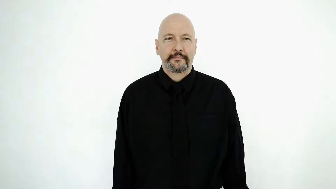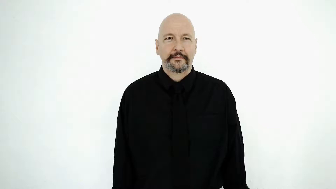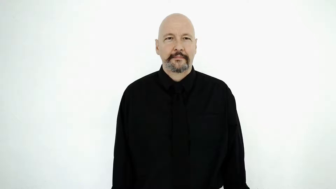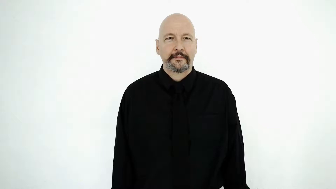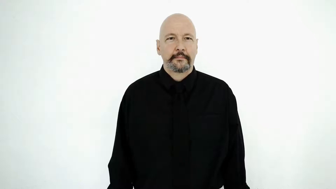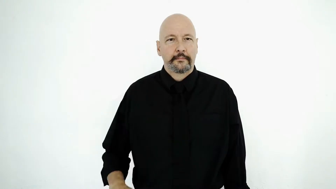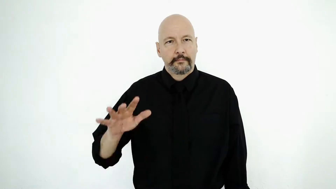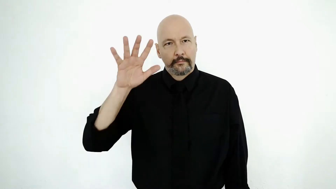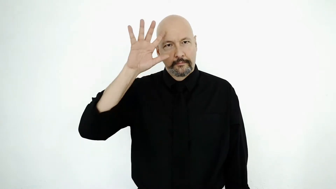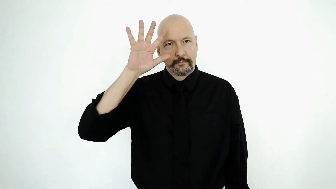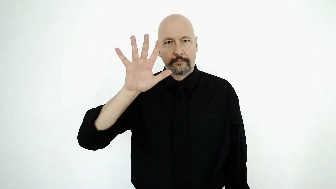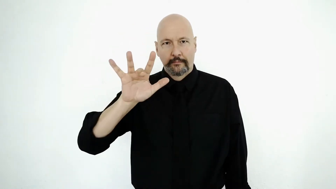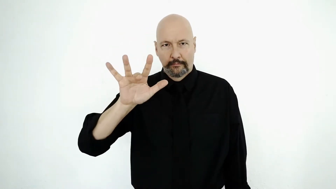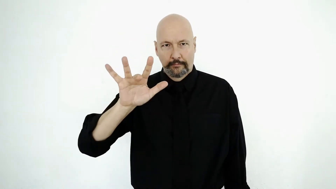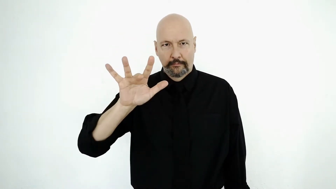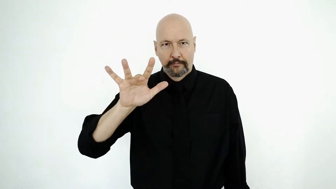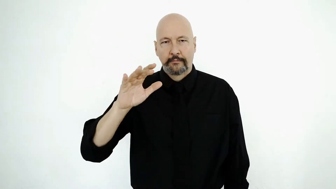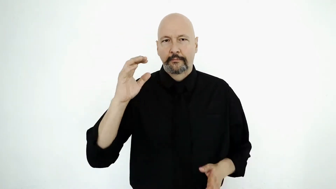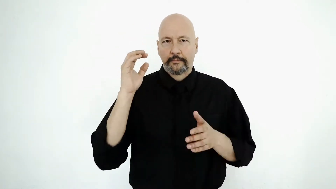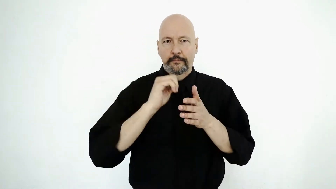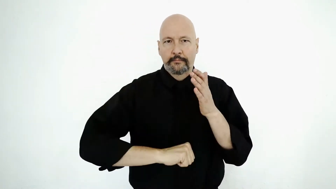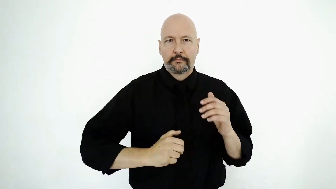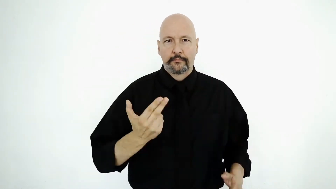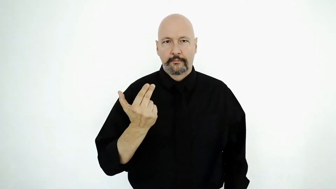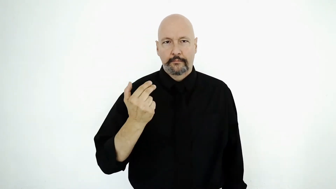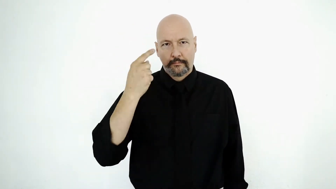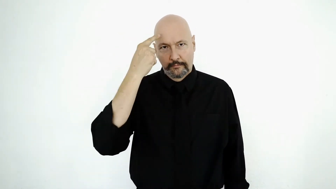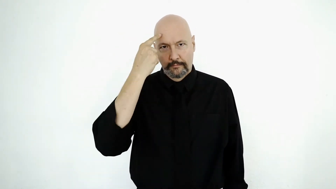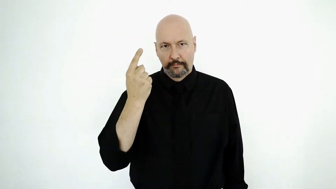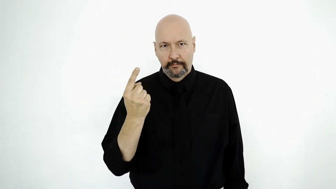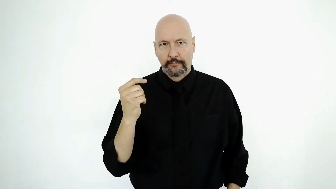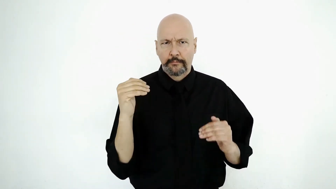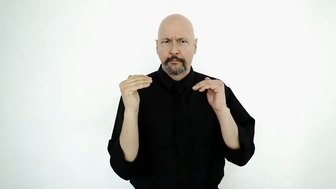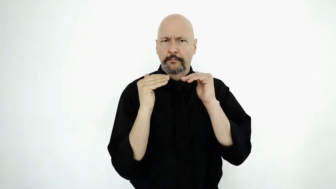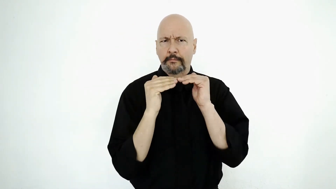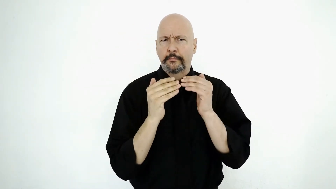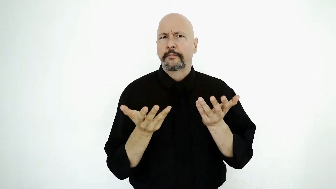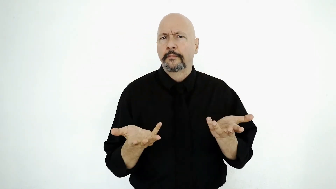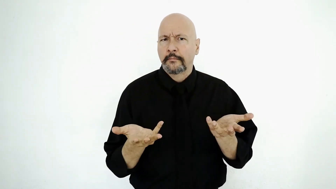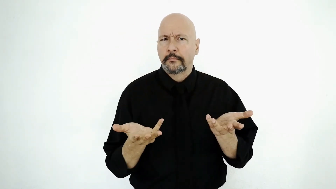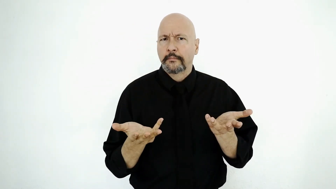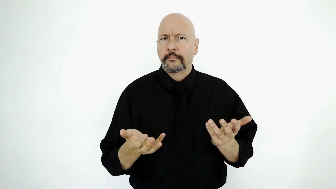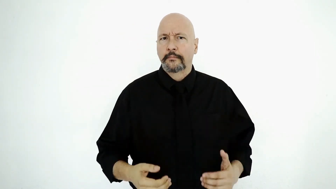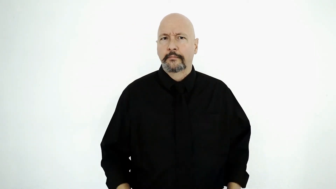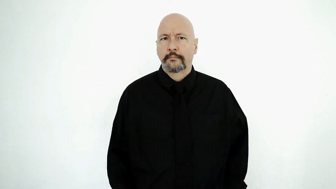TWENTY-FIVE-CENTS SUBTRACT 13-CENTS EQUAL WHAT?